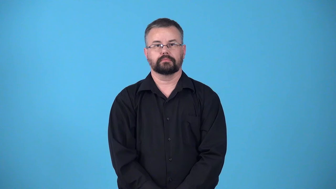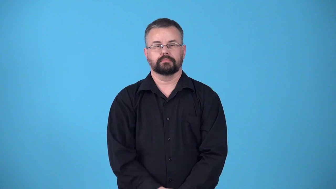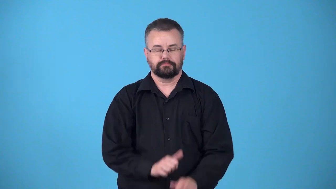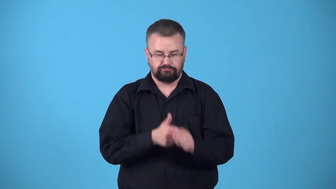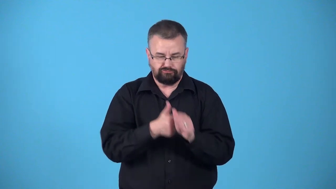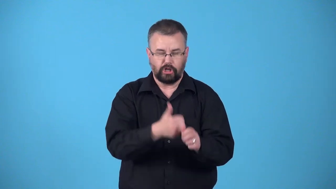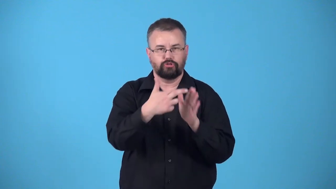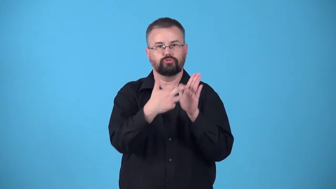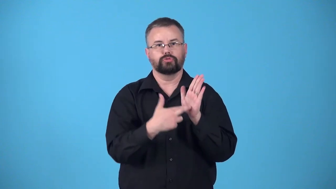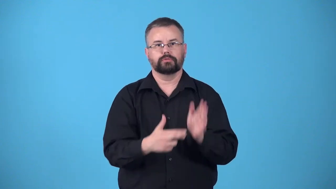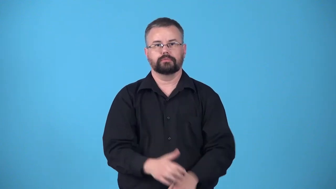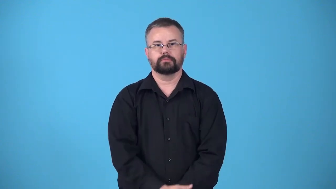fly by the book